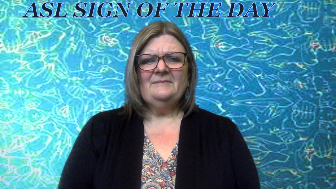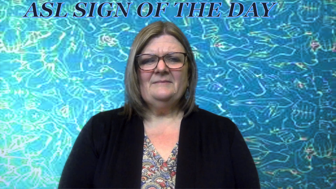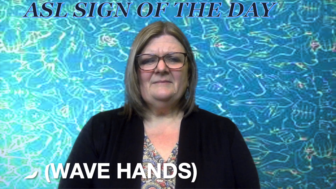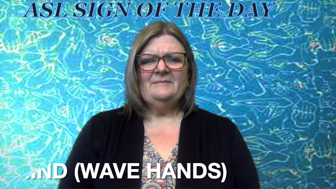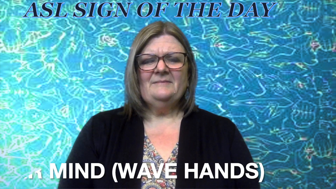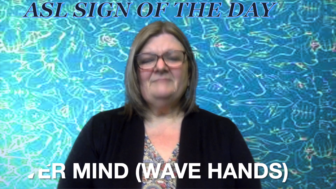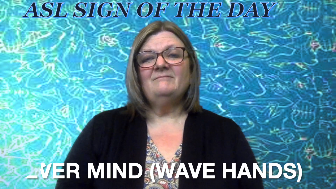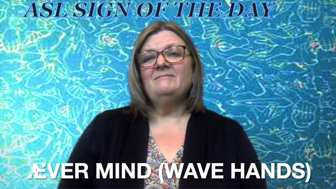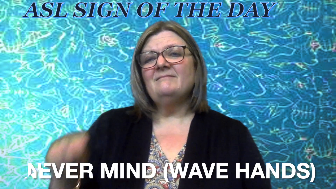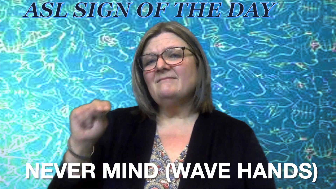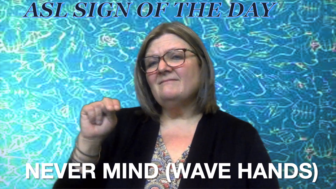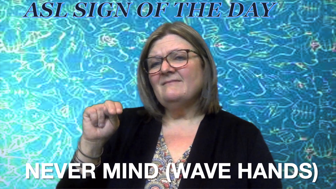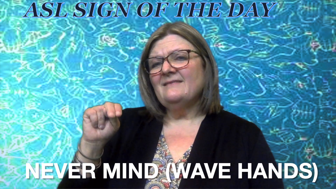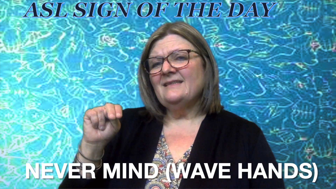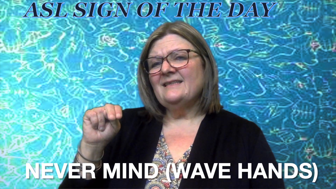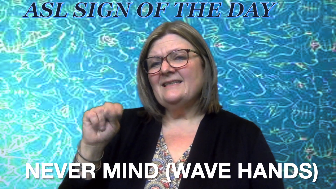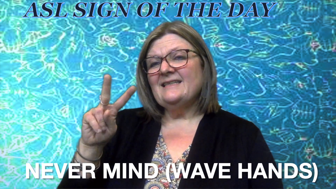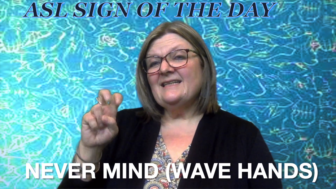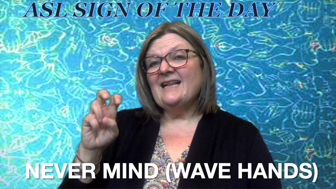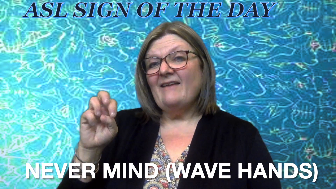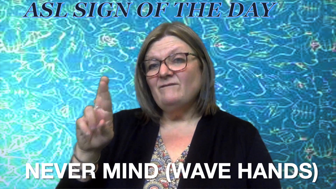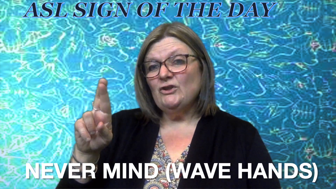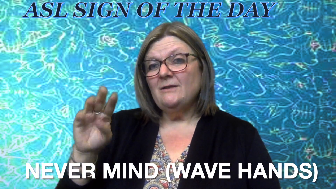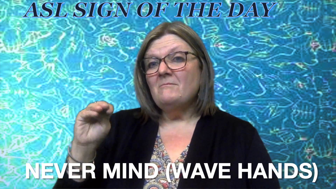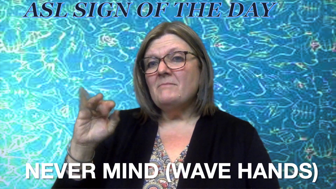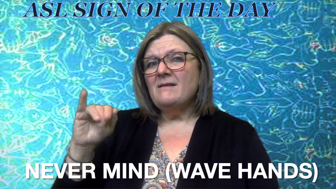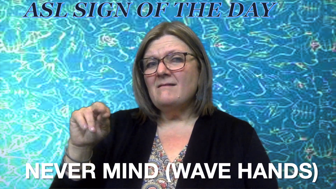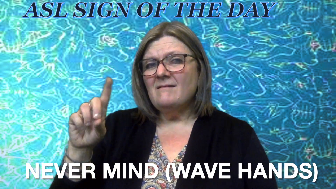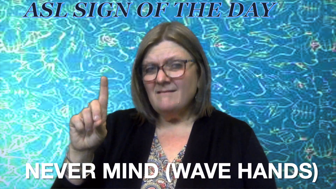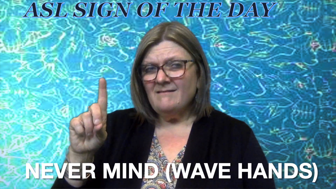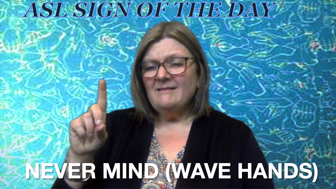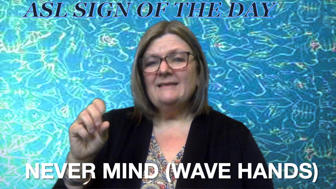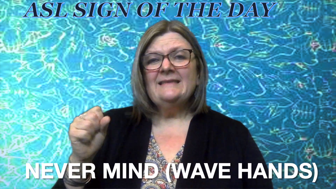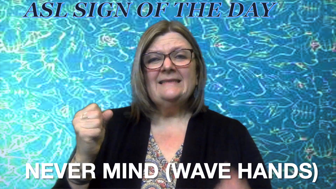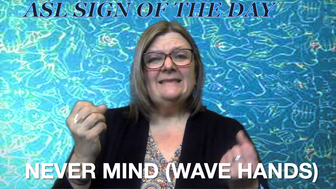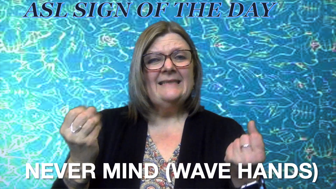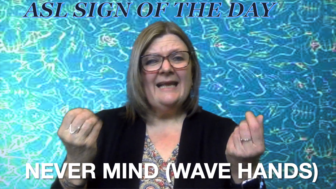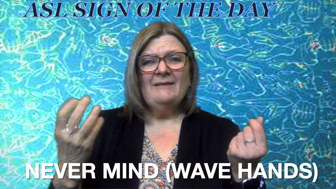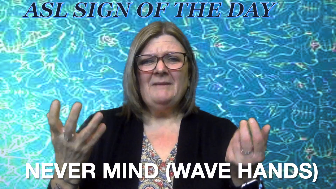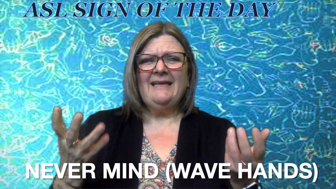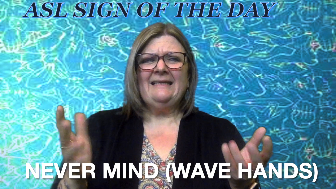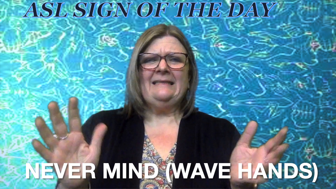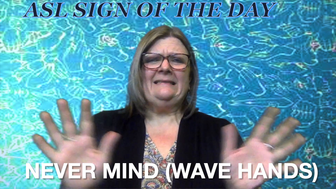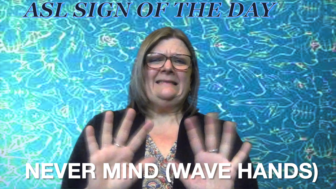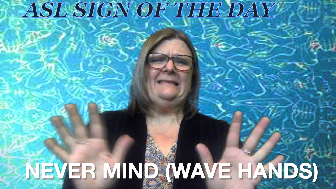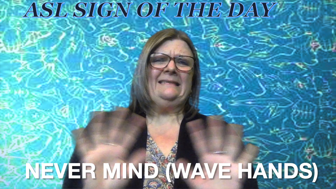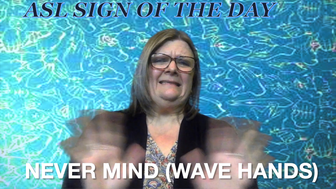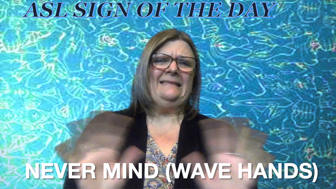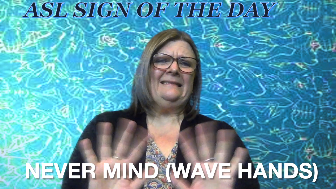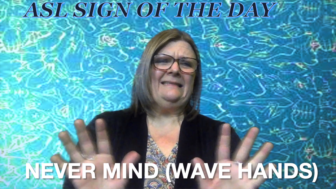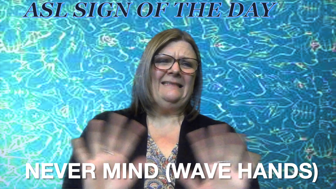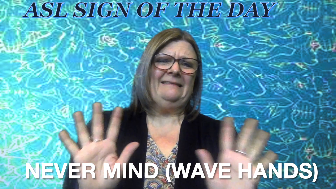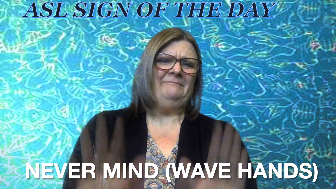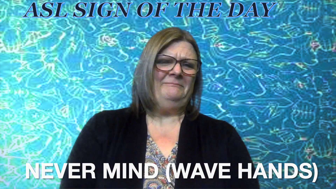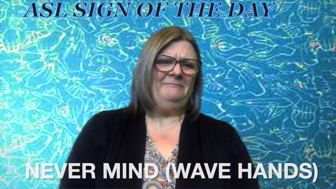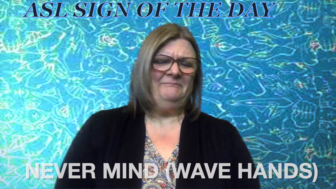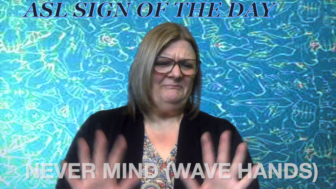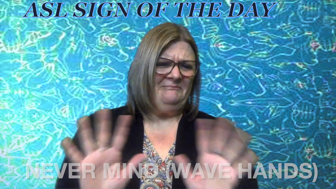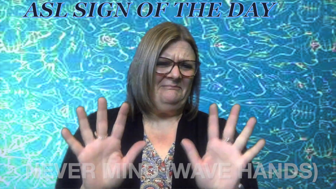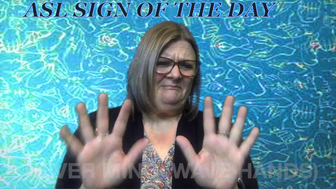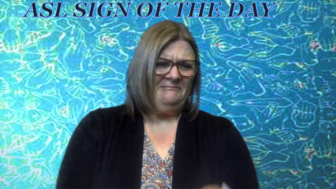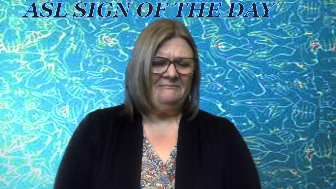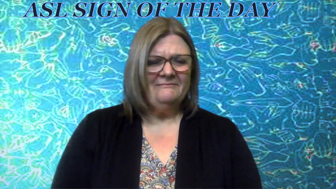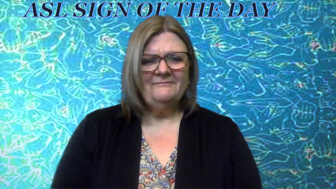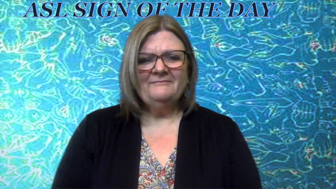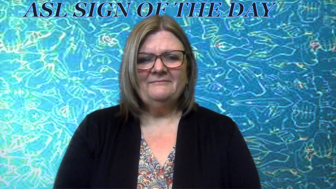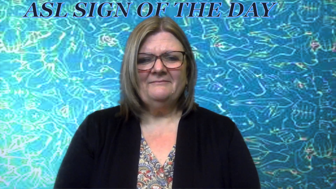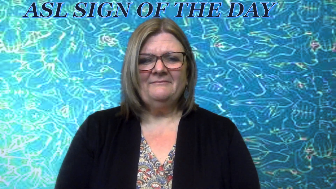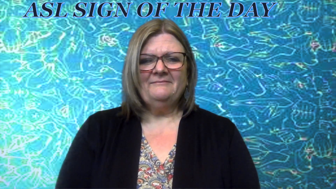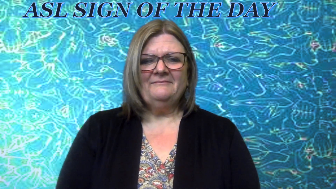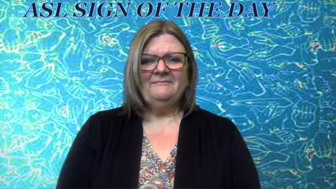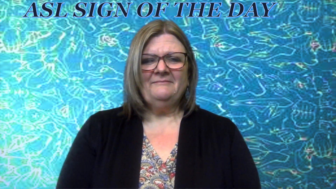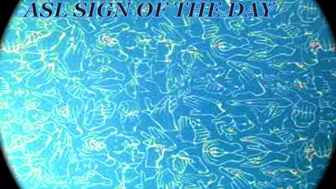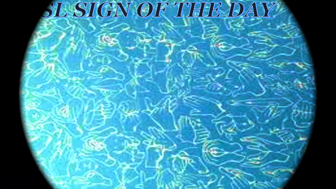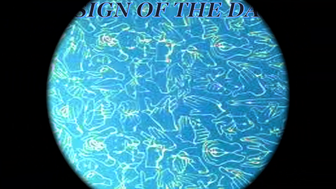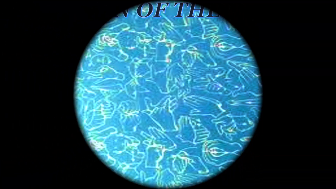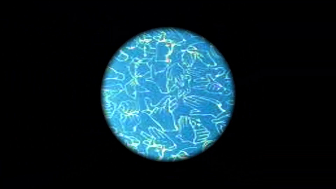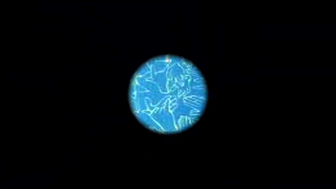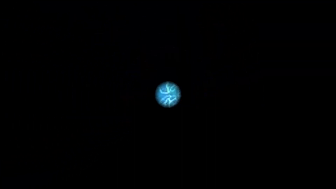NEVER MIND